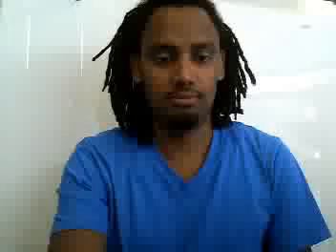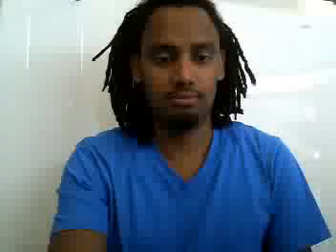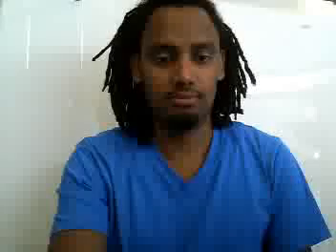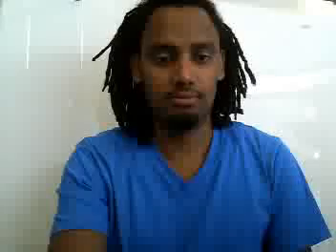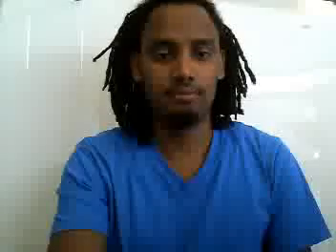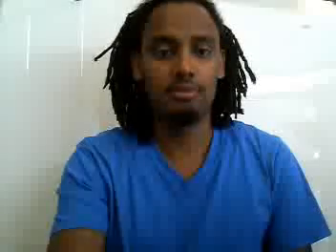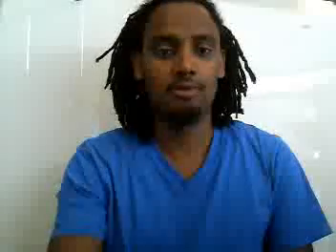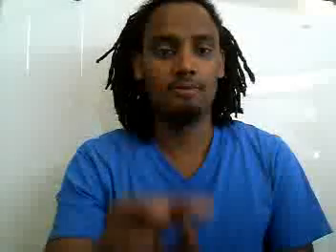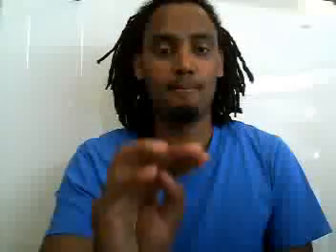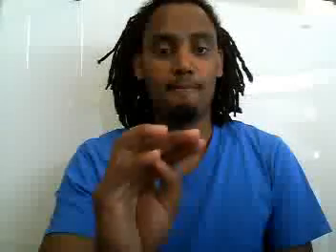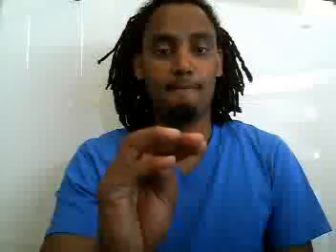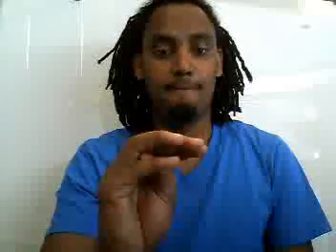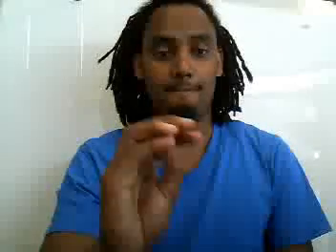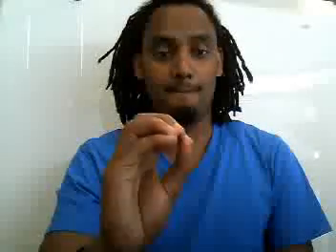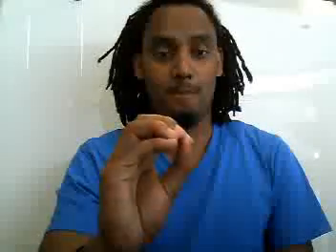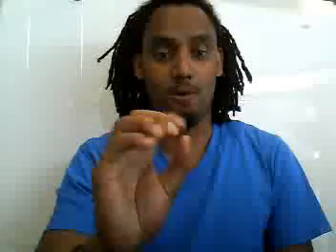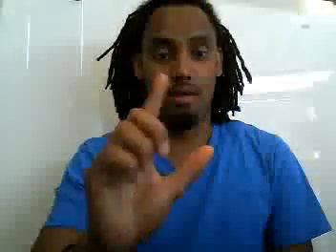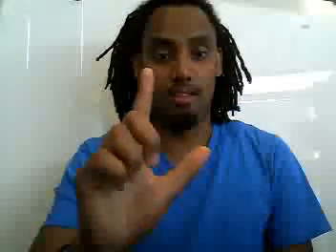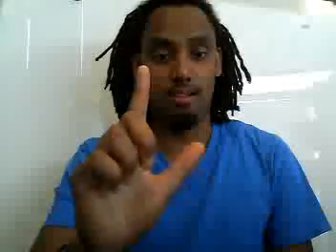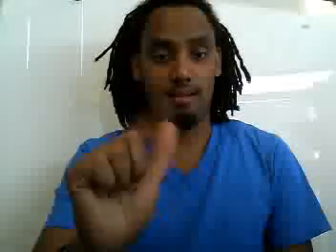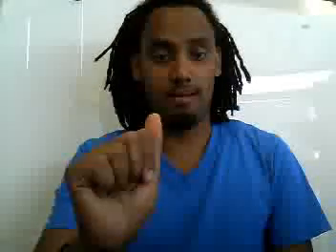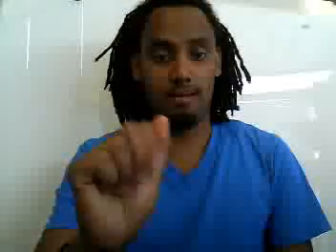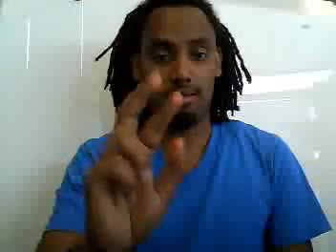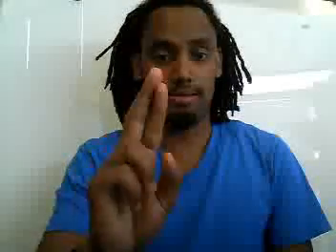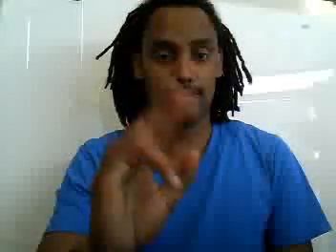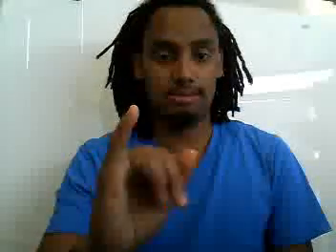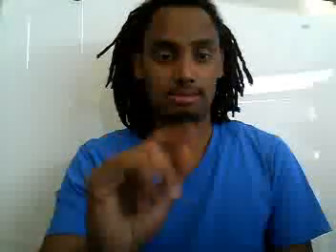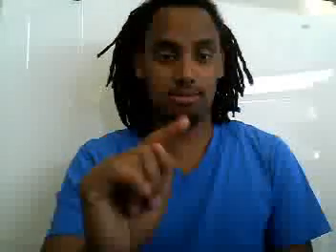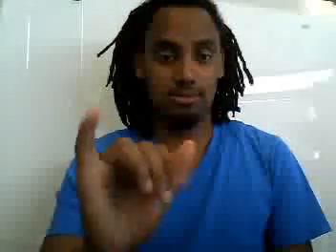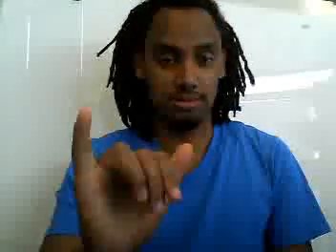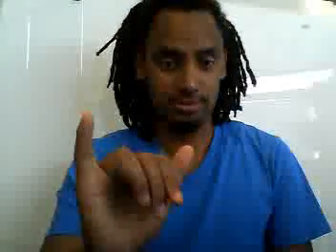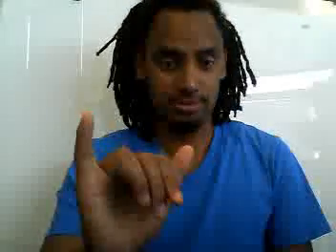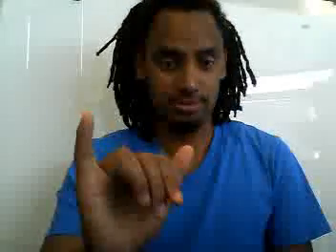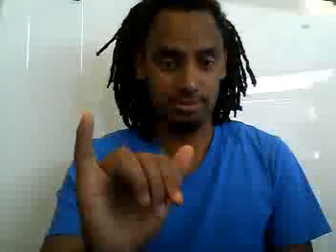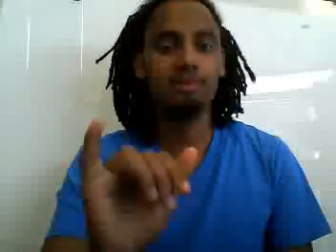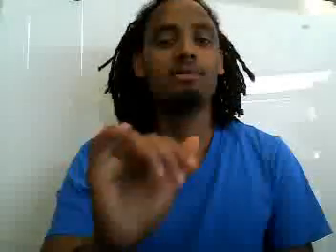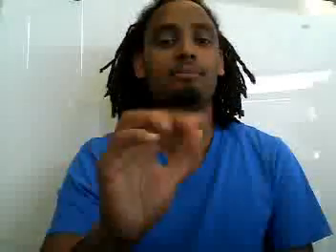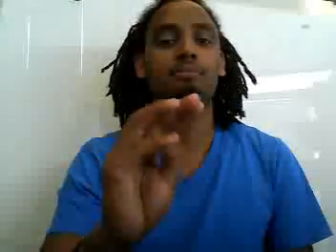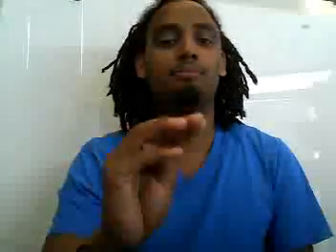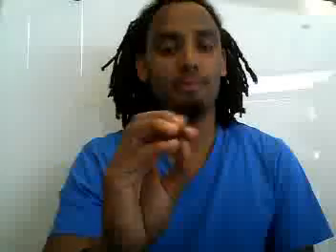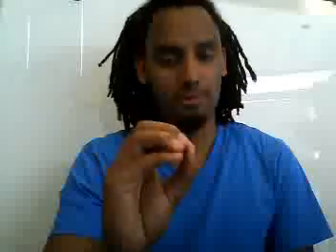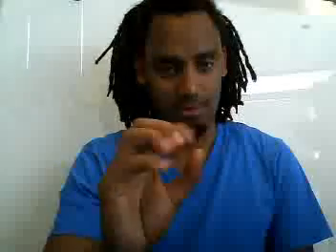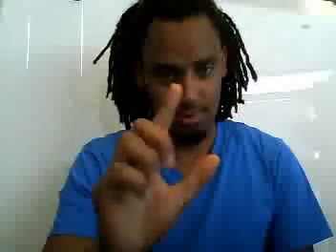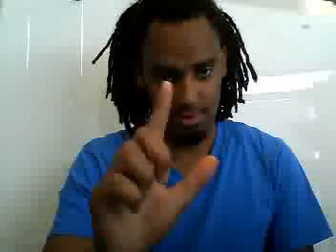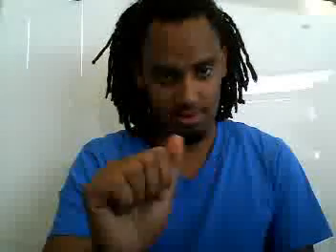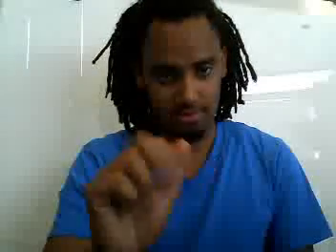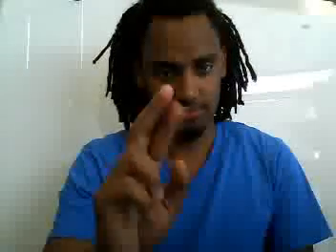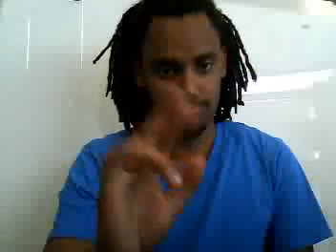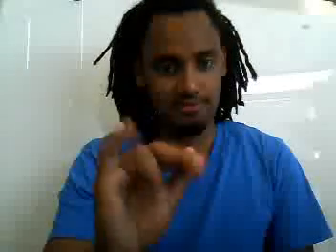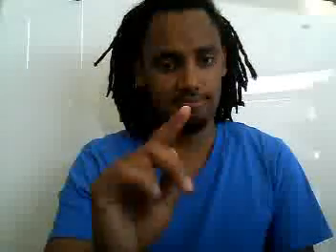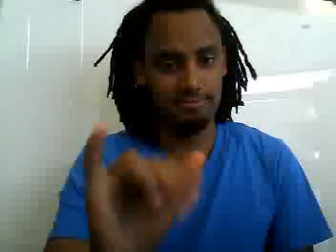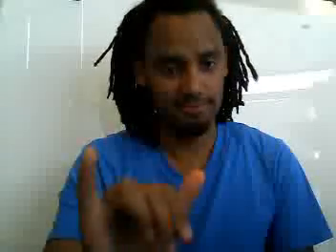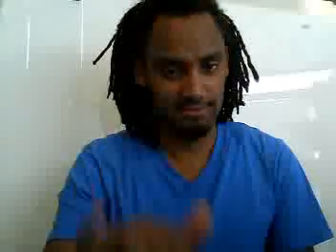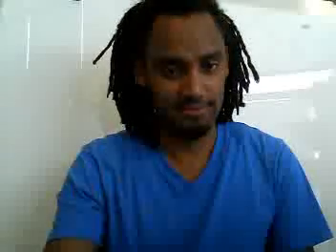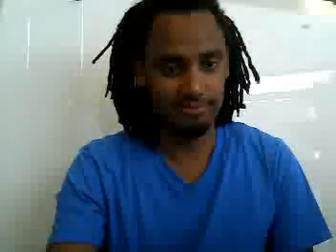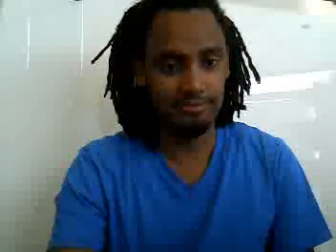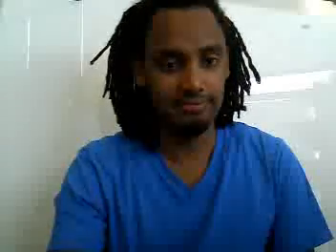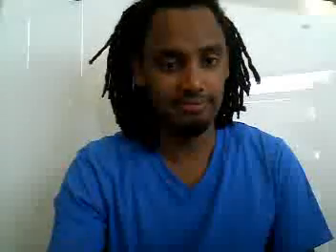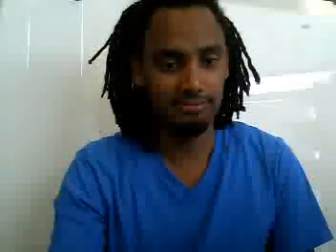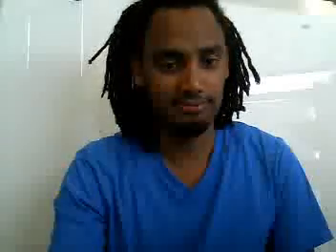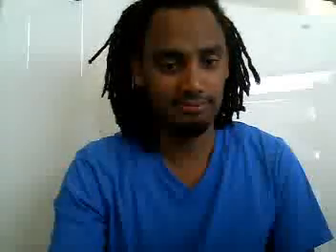Molarity